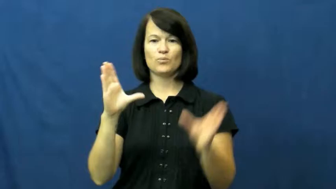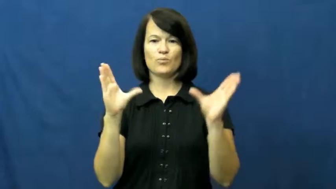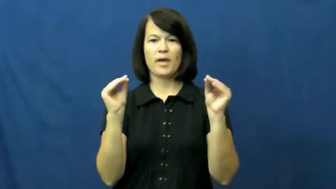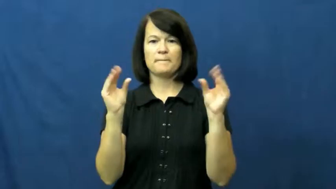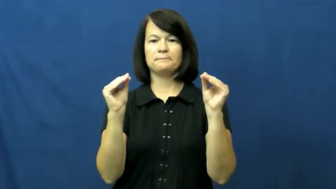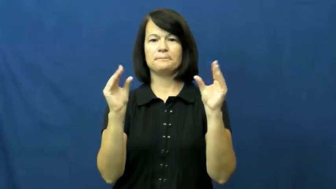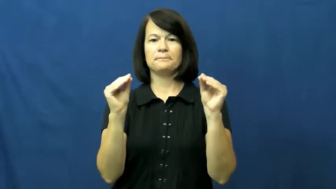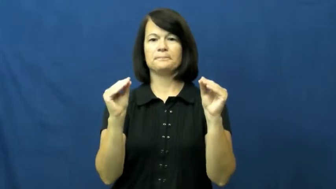claw,pincer